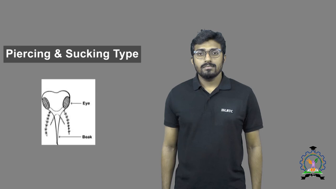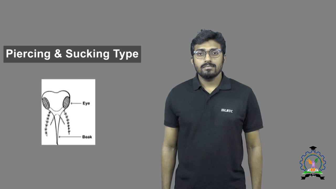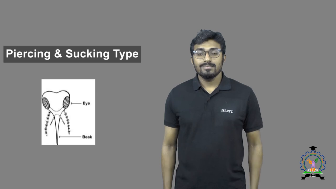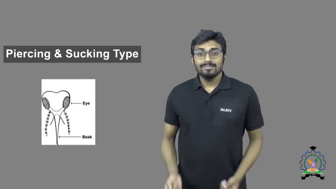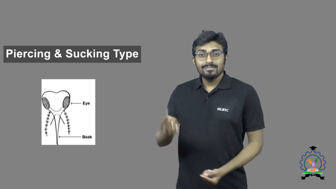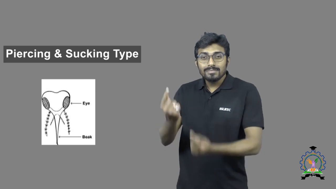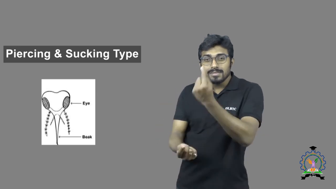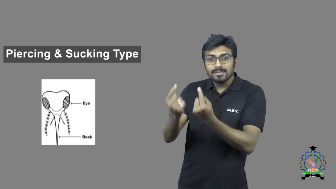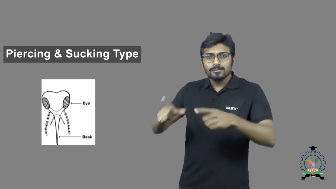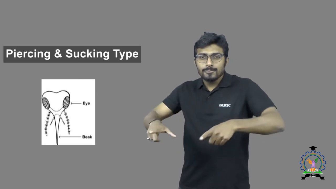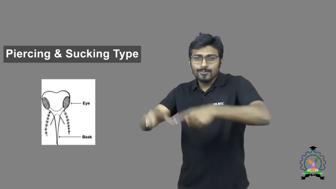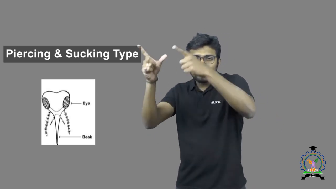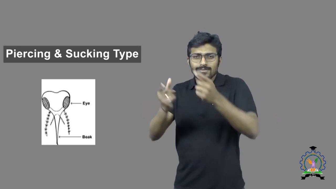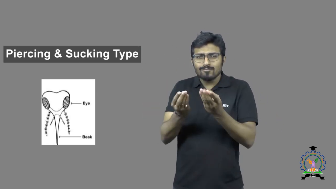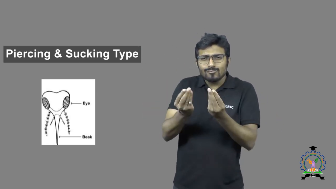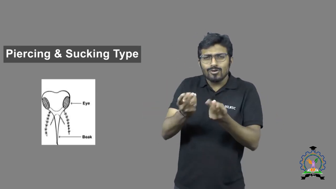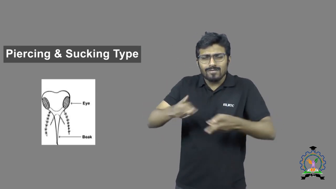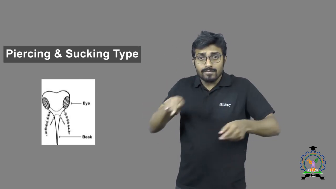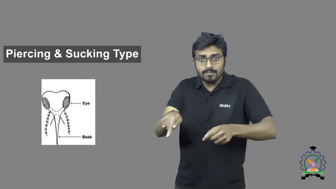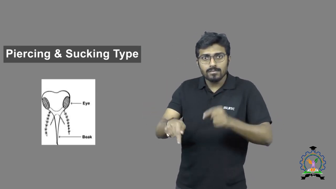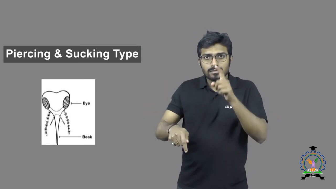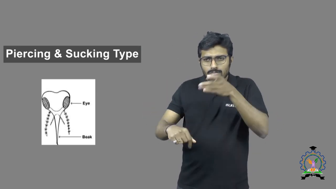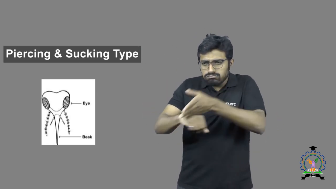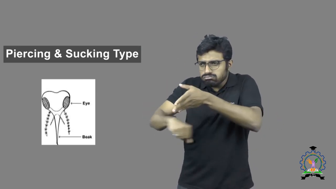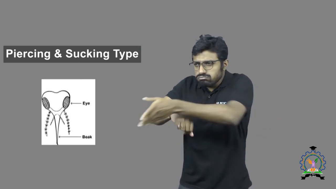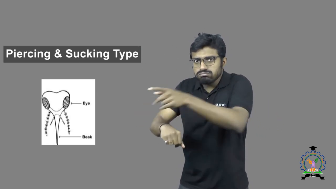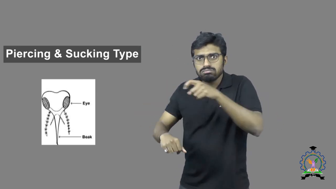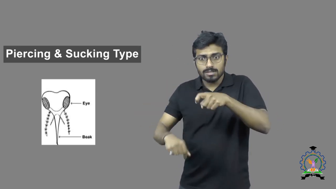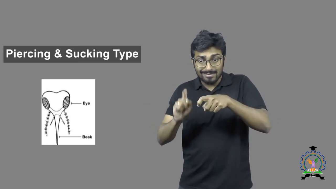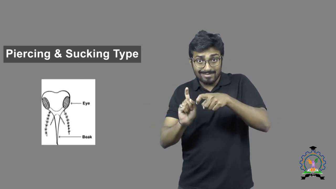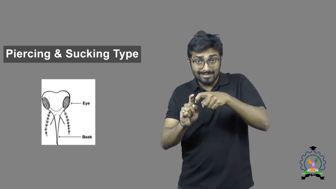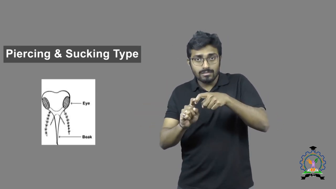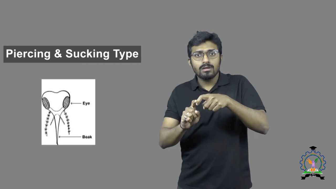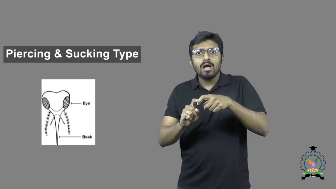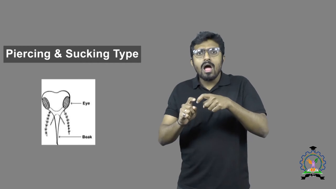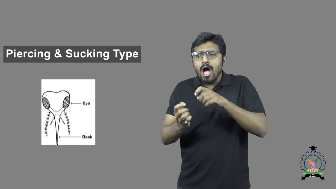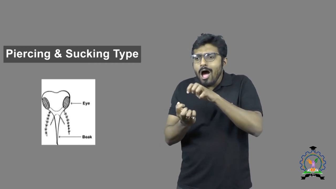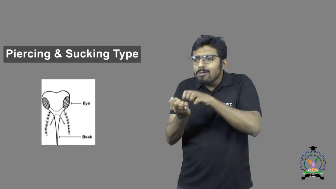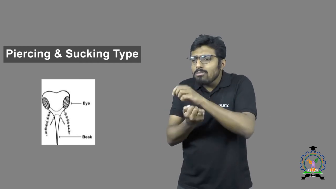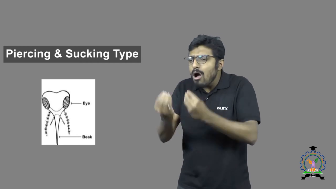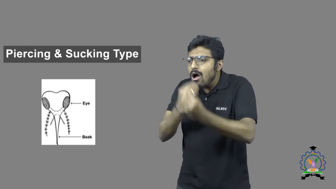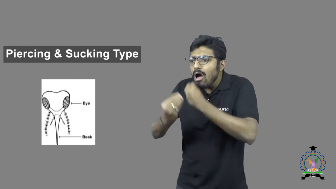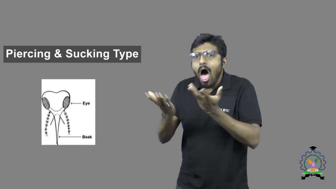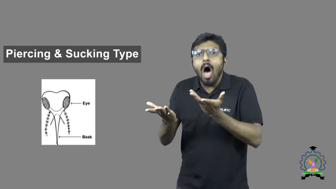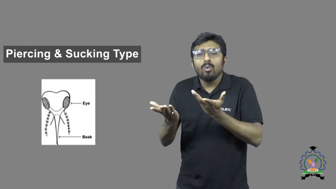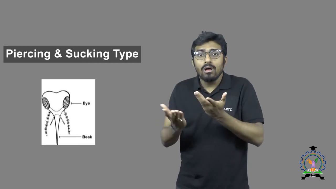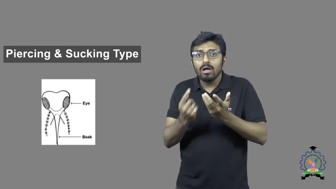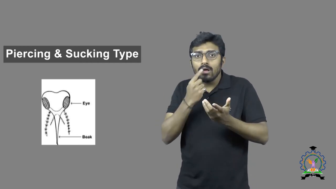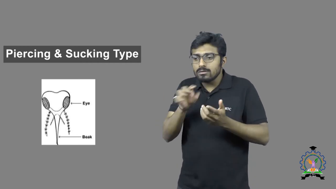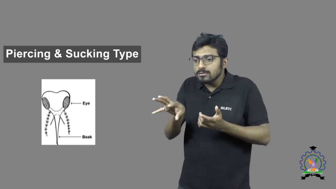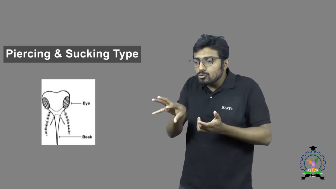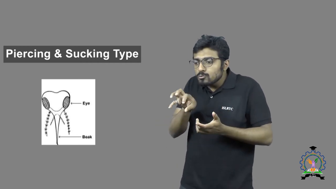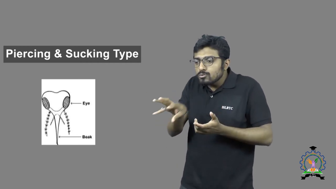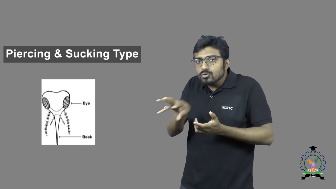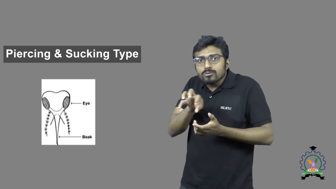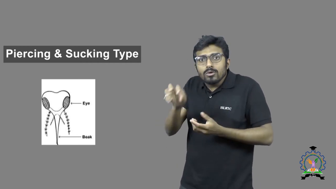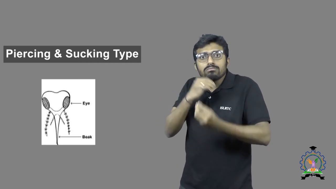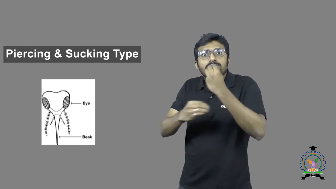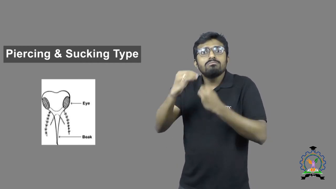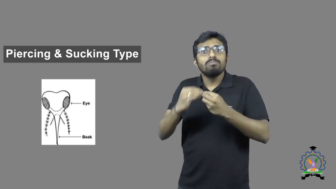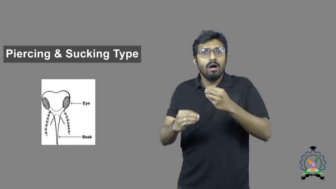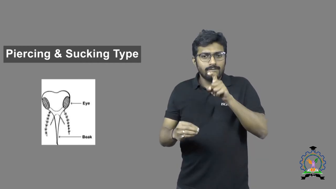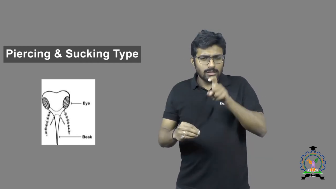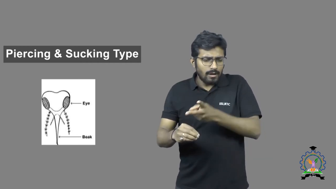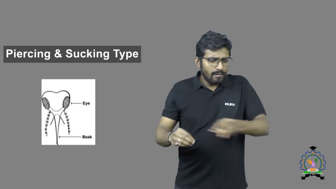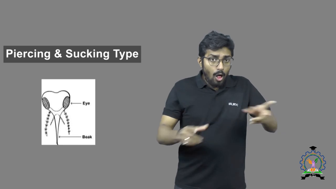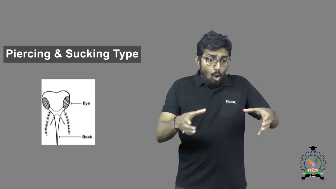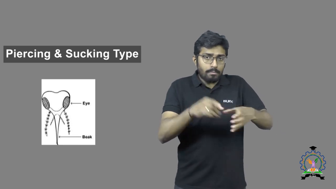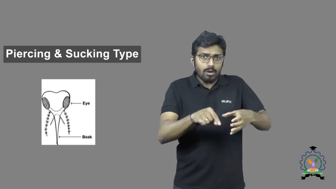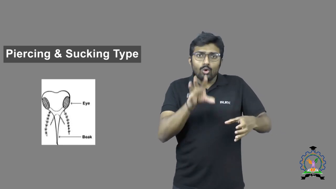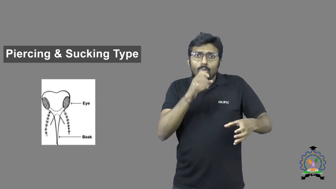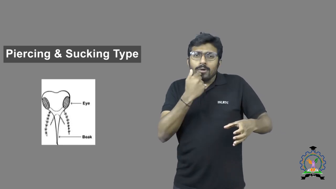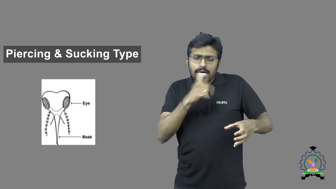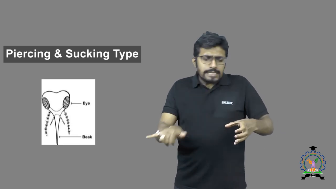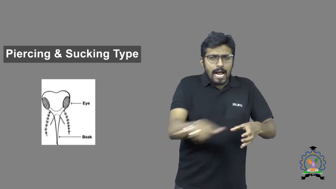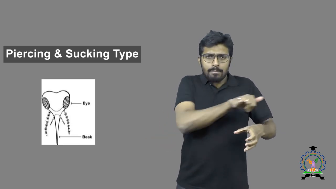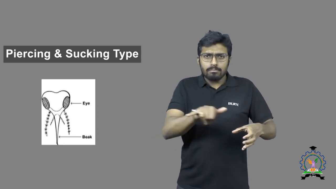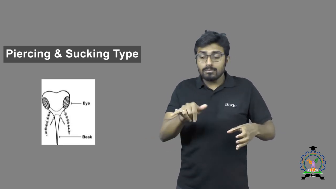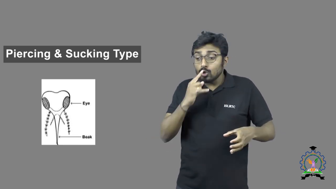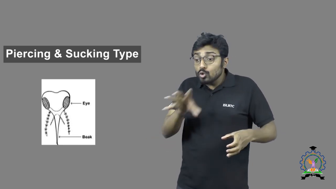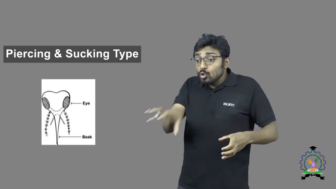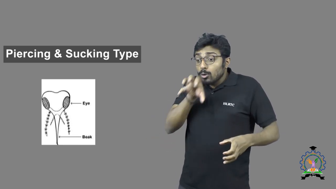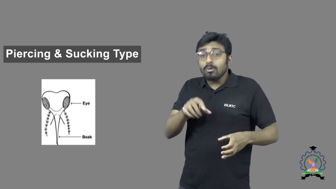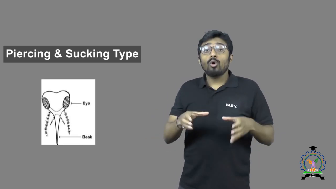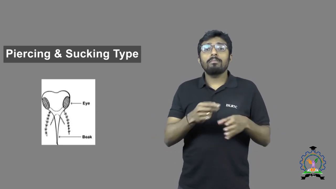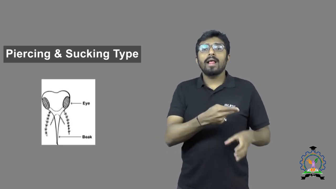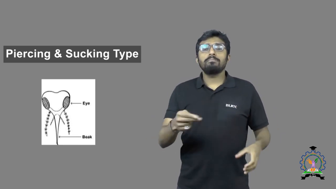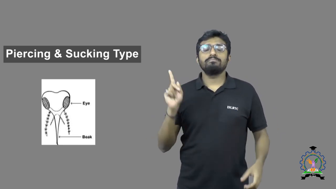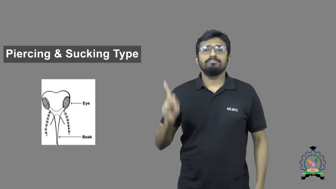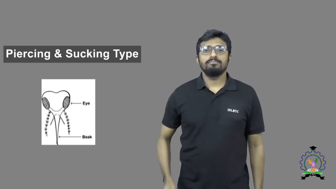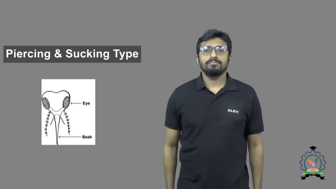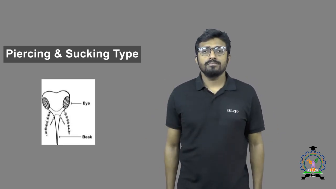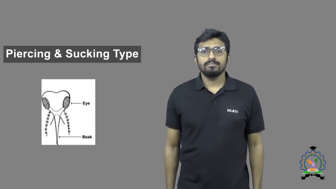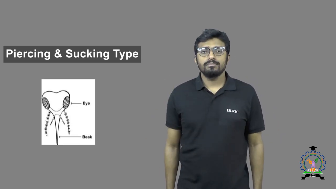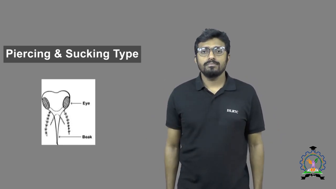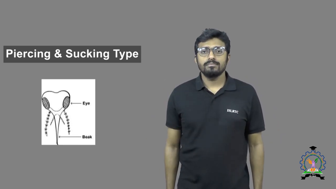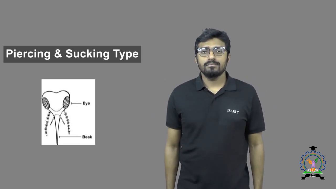Piercing and Sucking Type